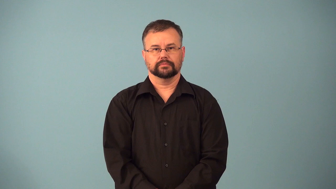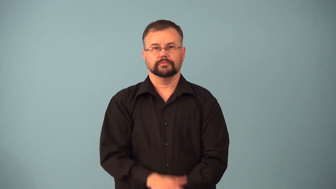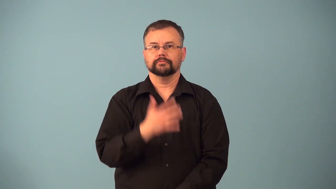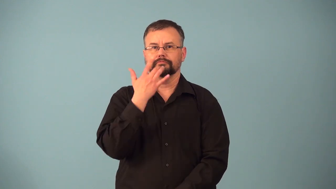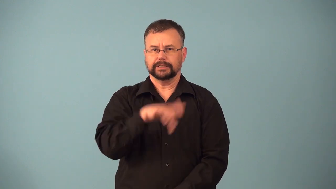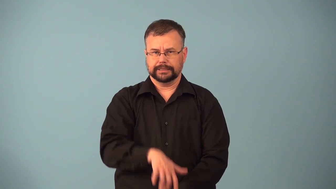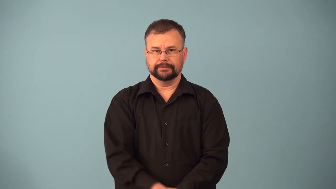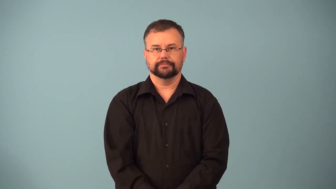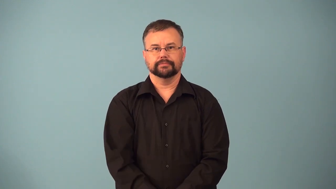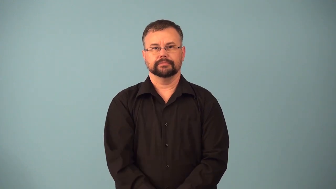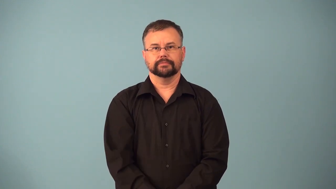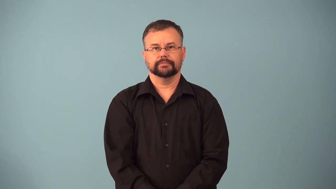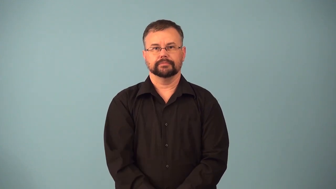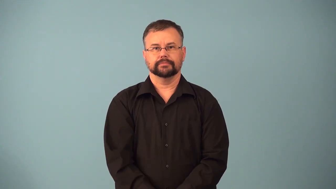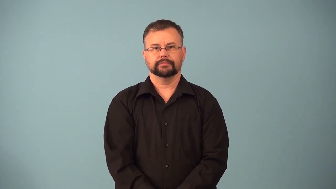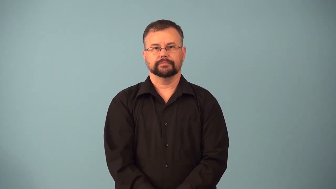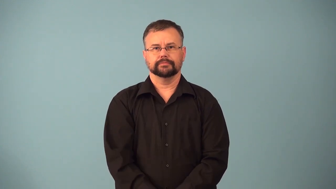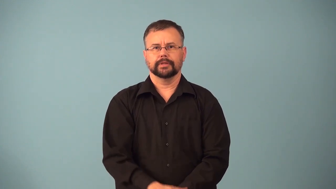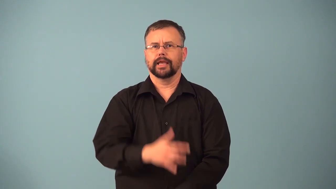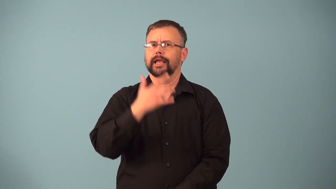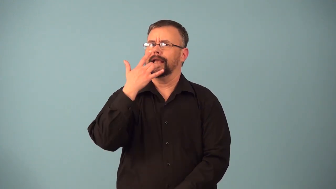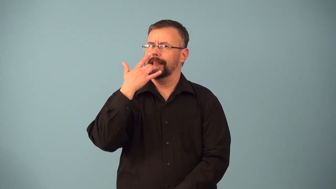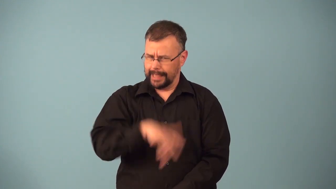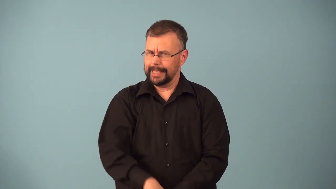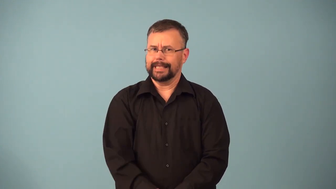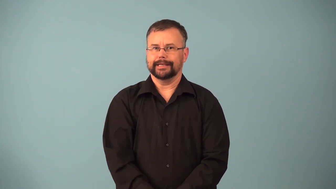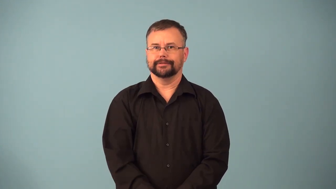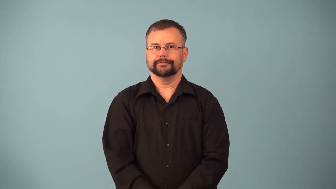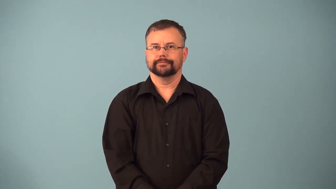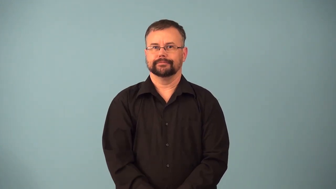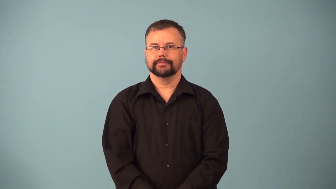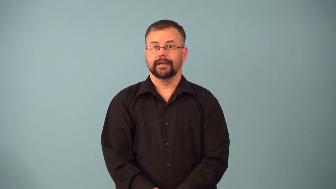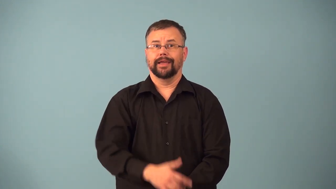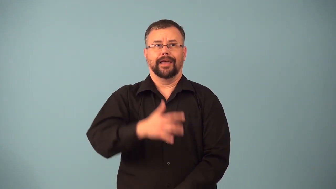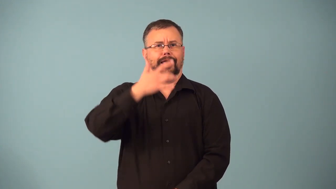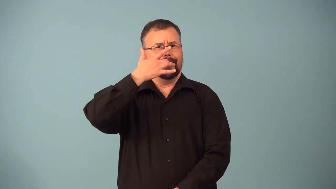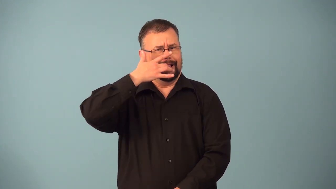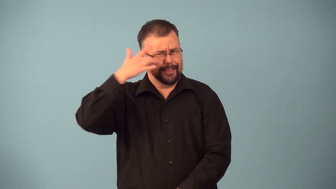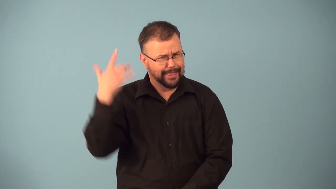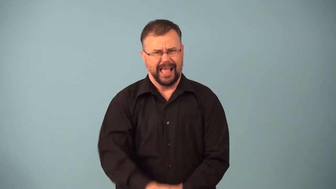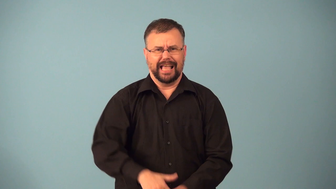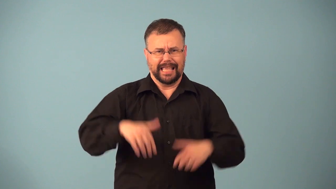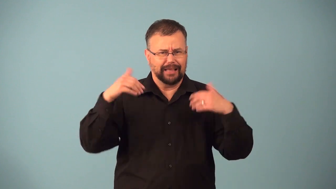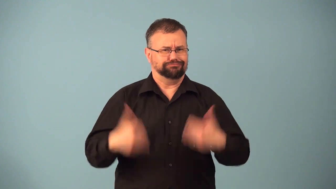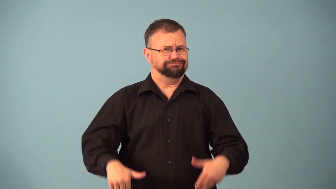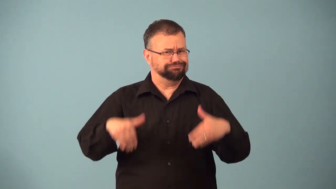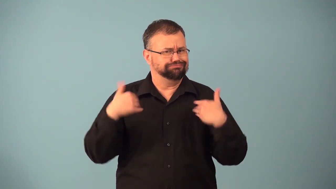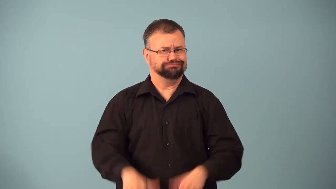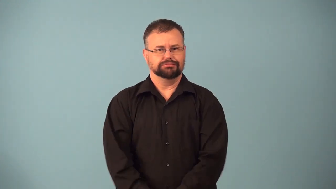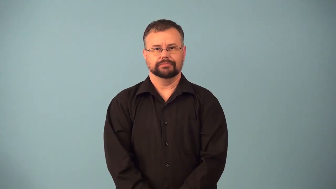lucky,luckier,luckiest